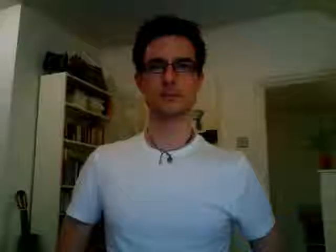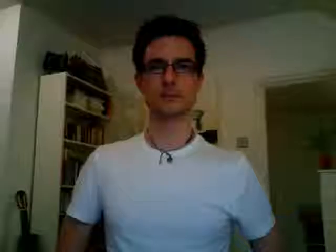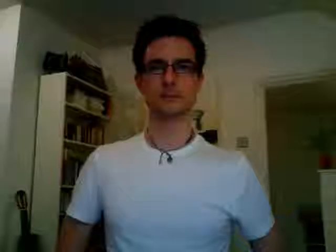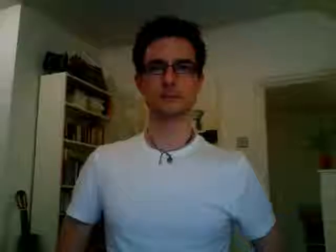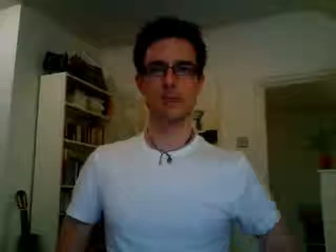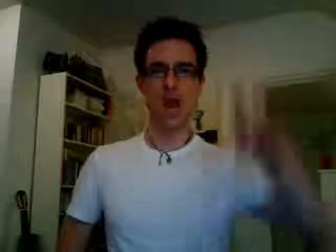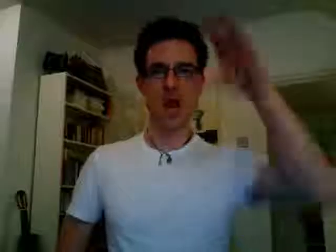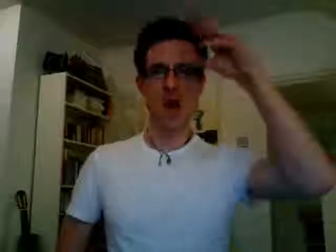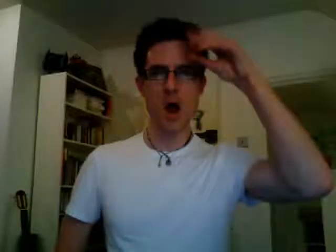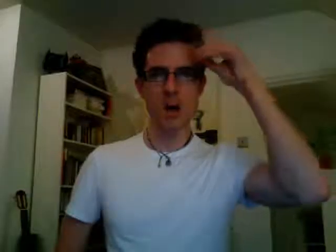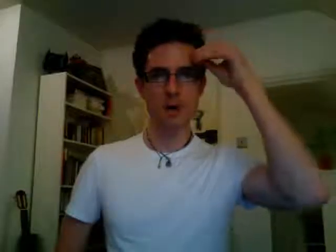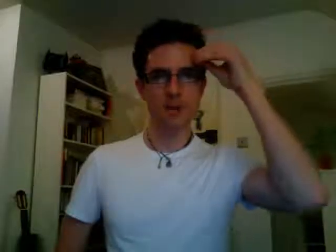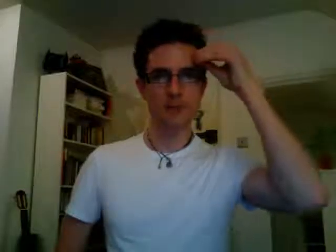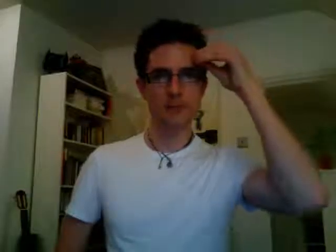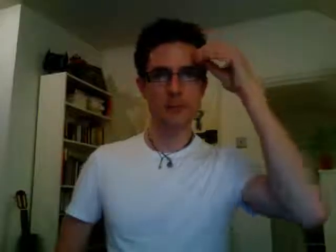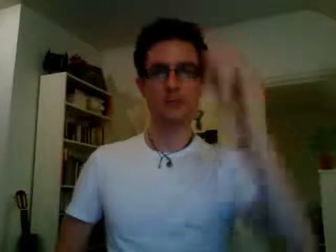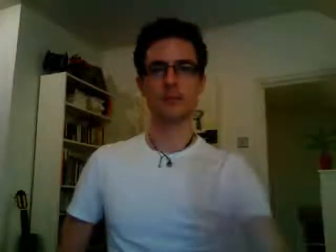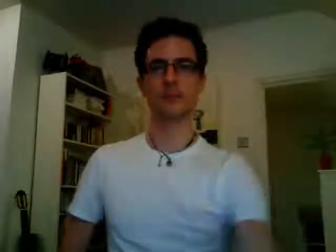learn